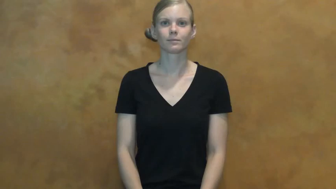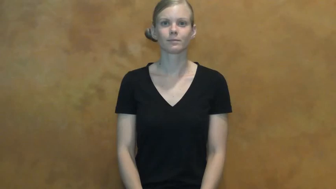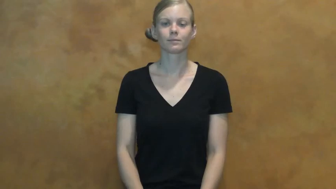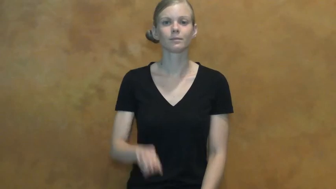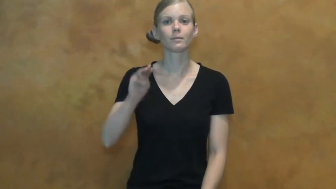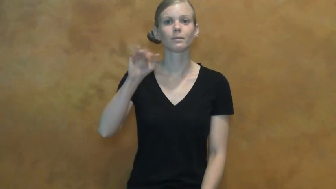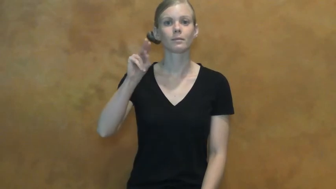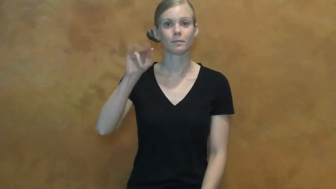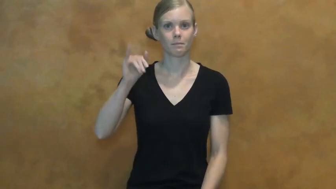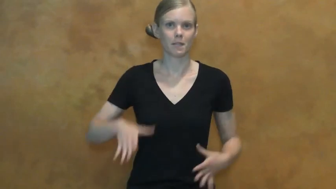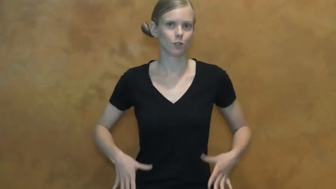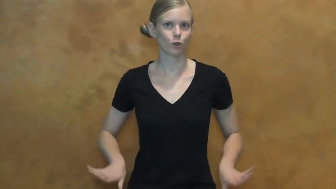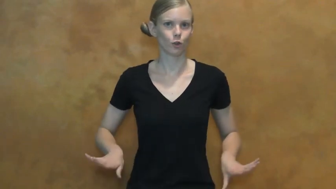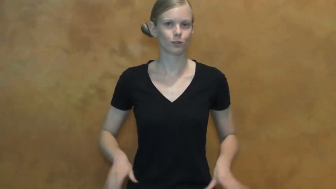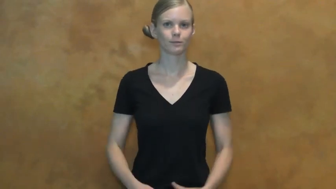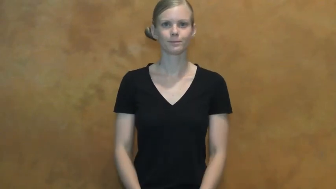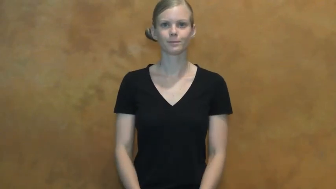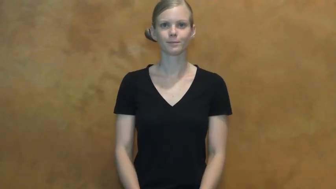miniskirt